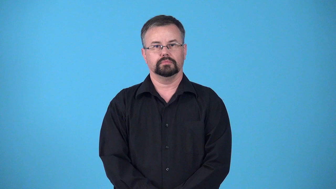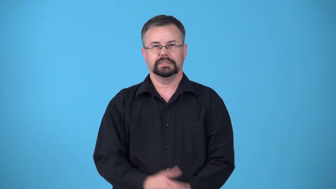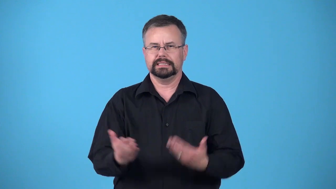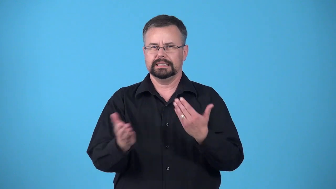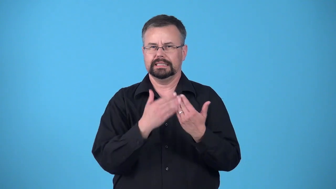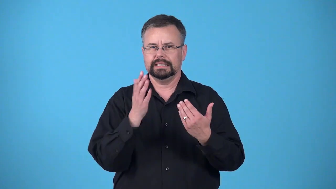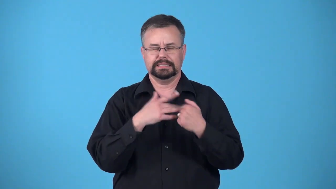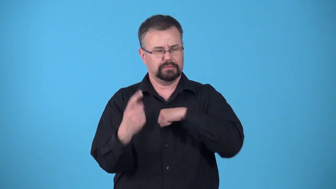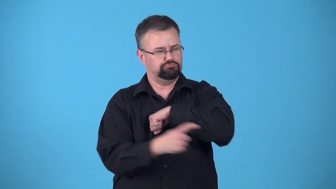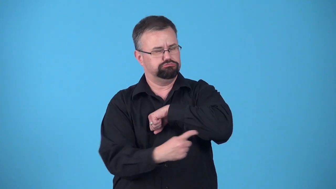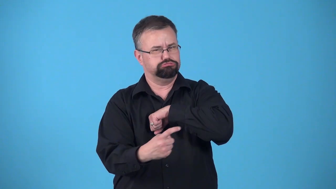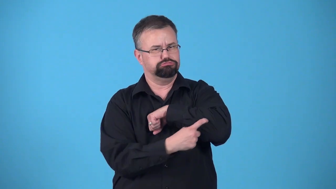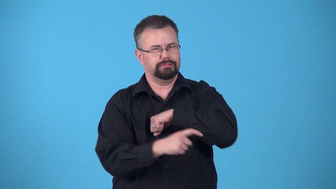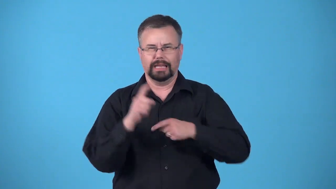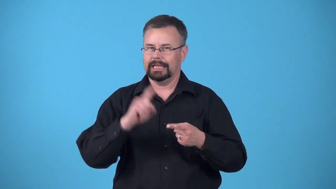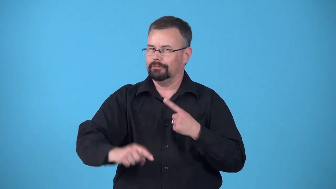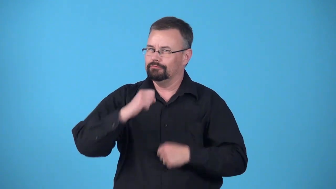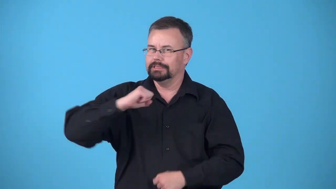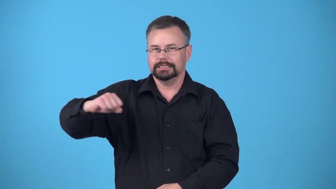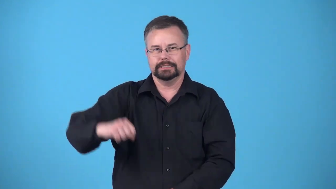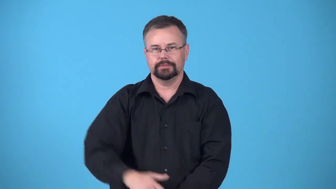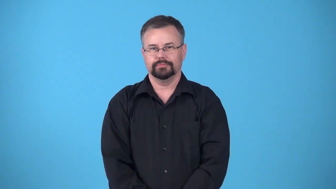spirit is willing, but the flesh is weak